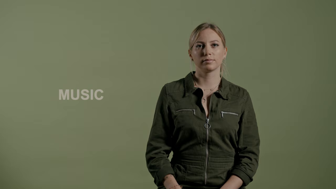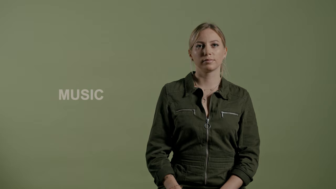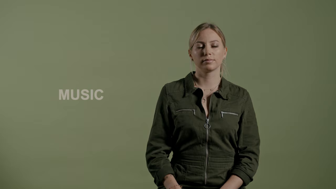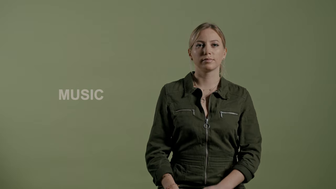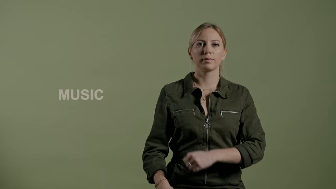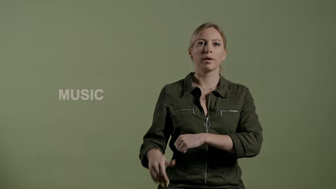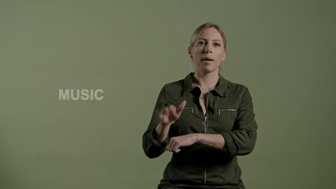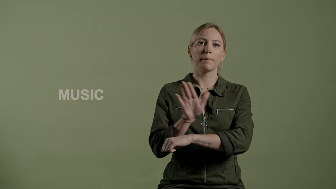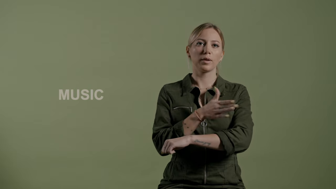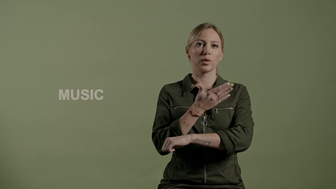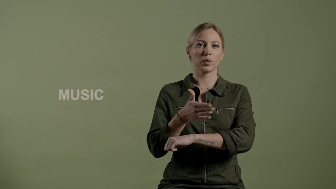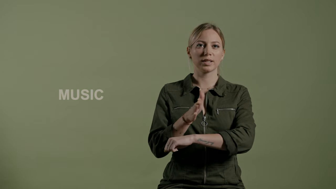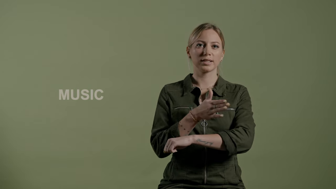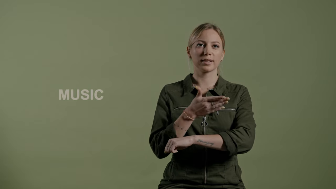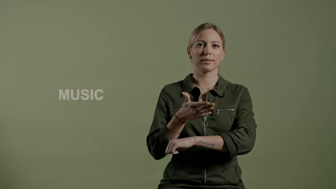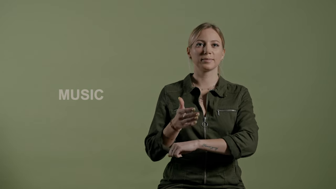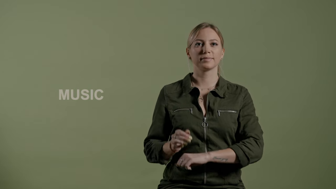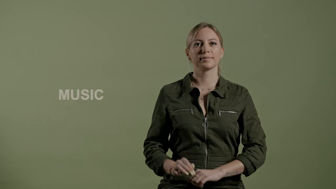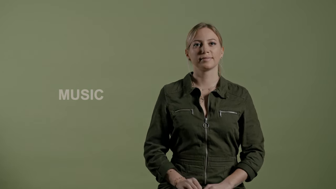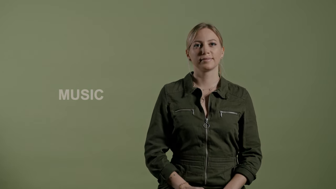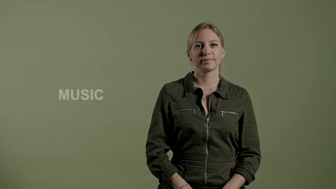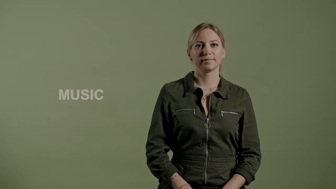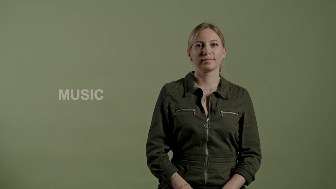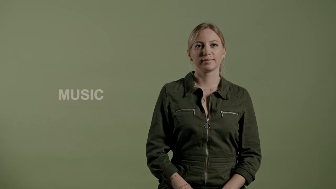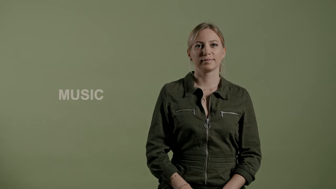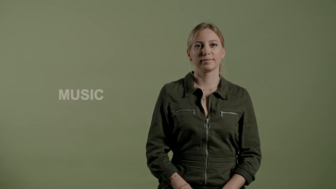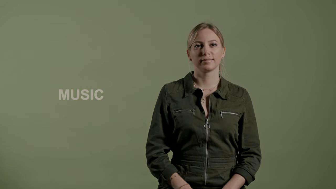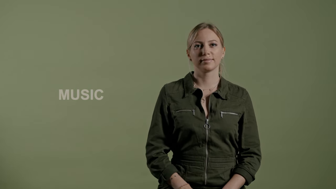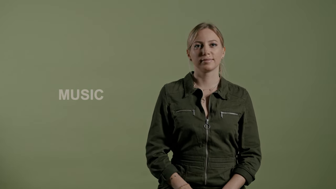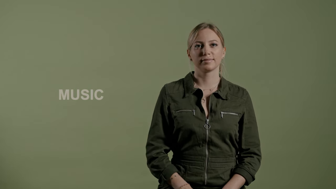Music